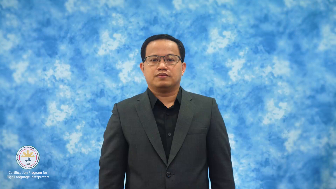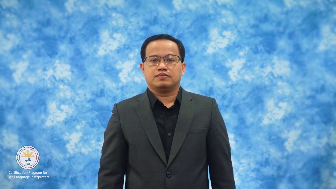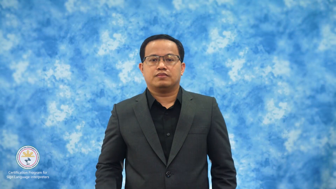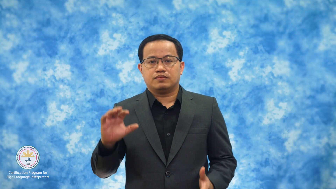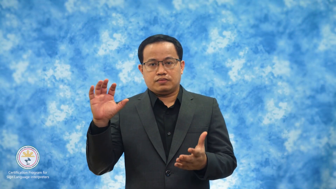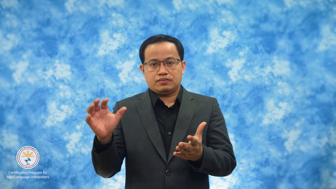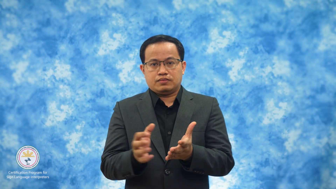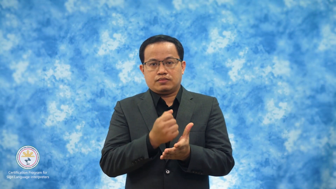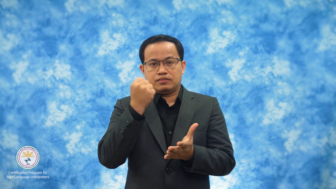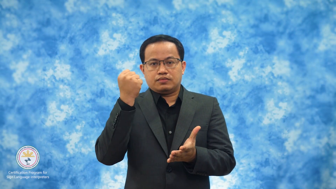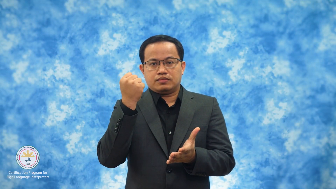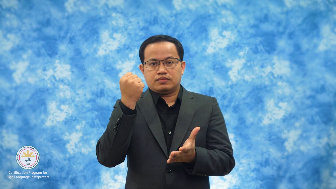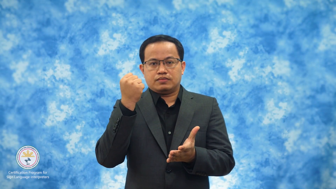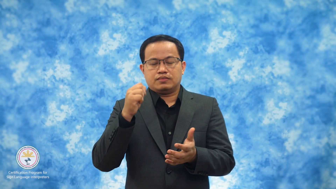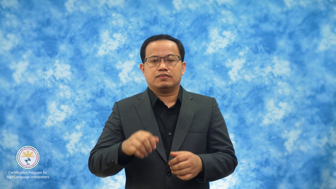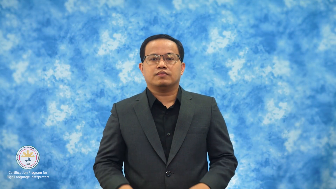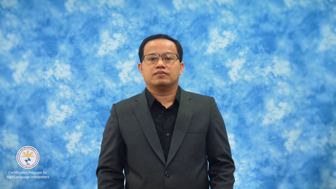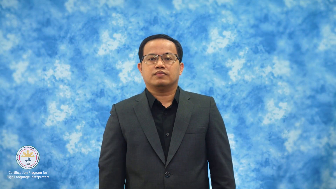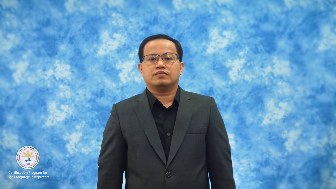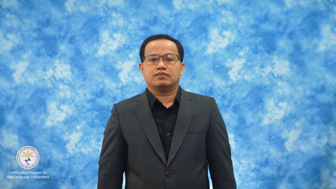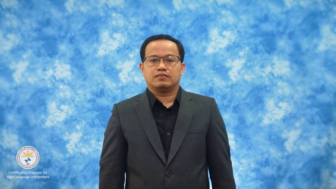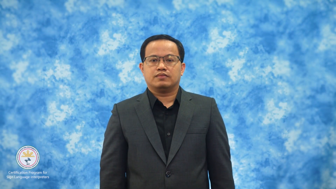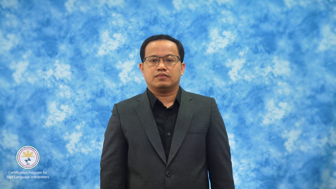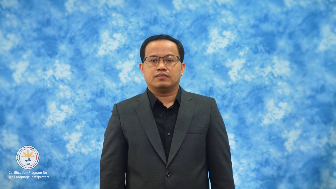Win